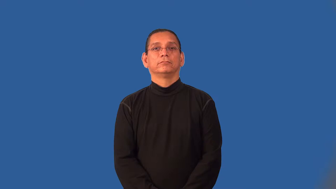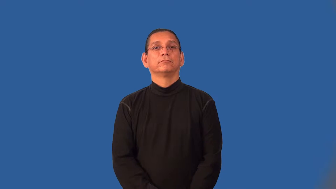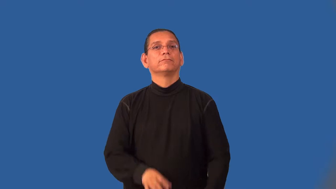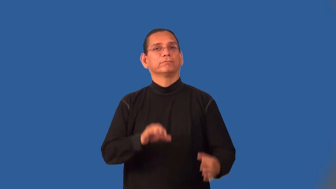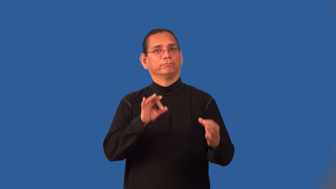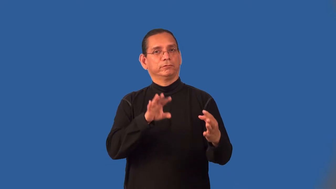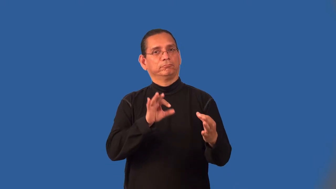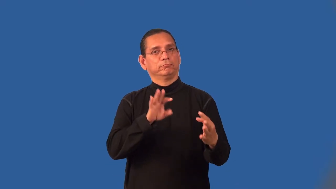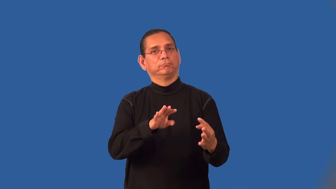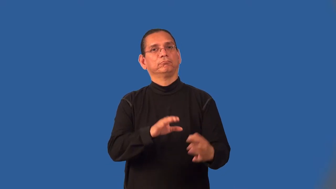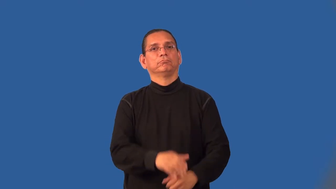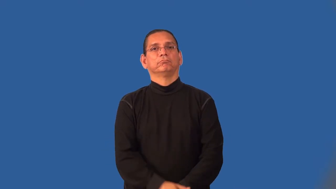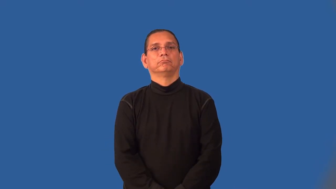input,feedback